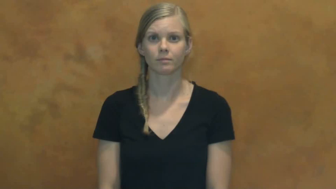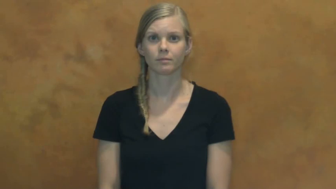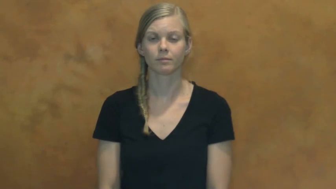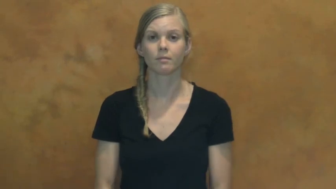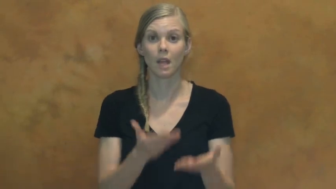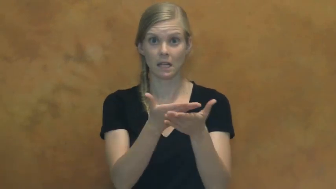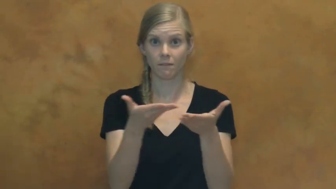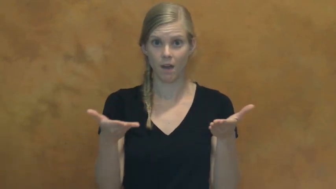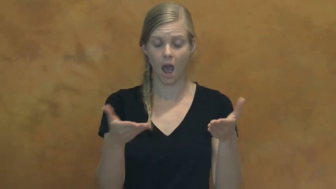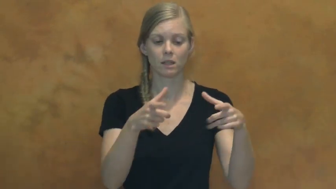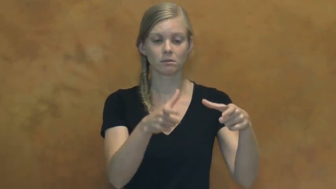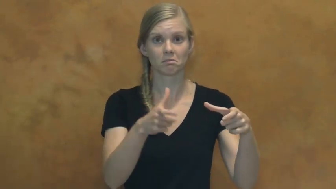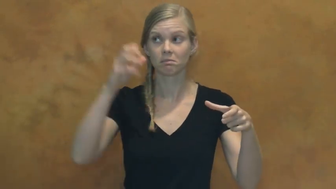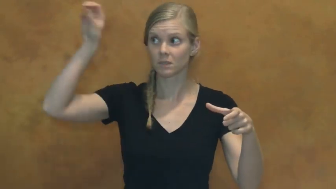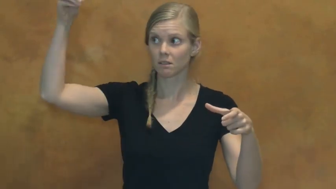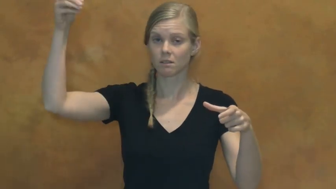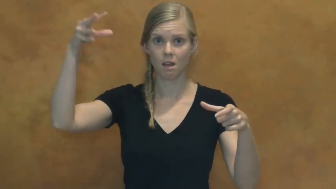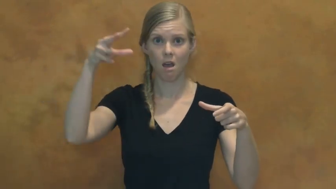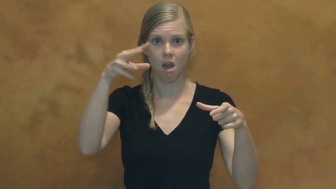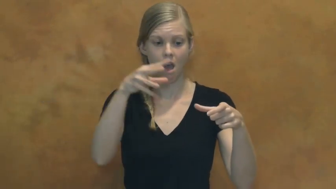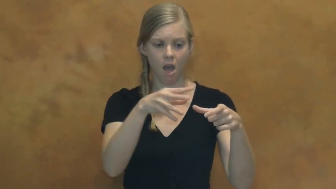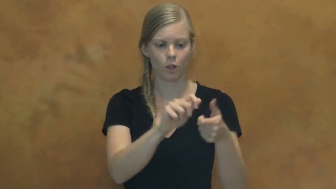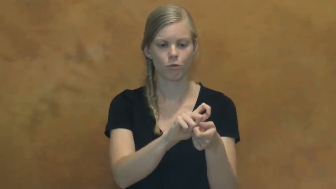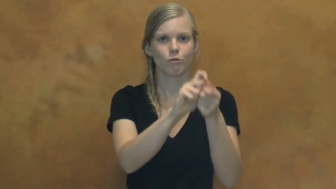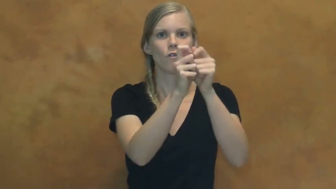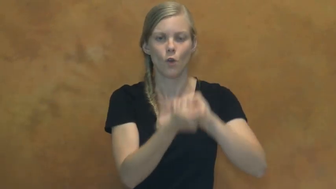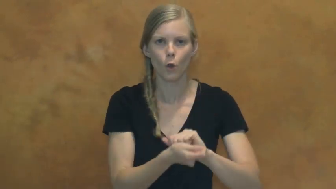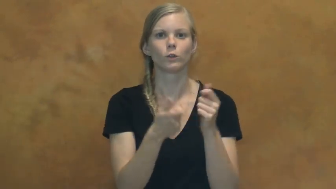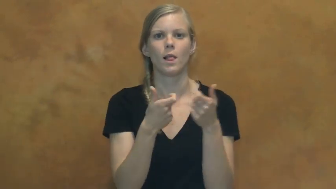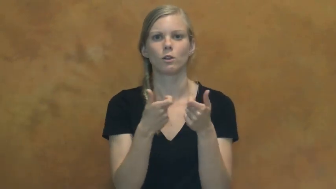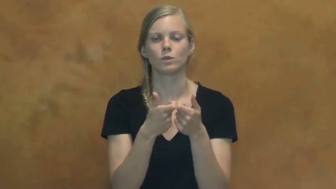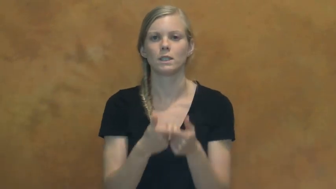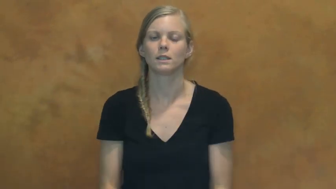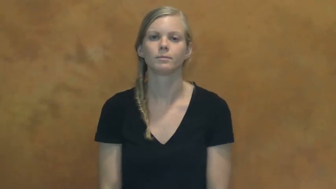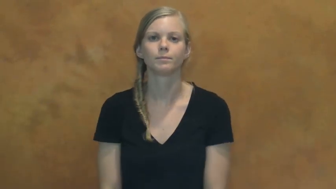solar panel